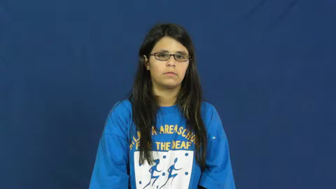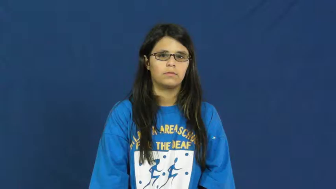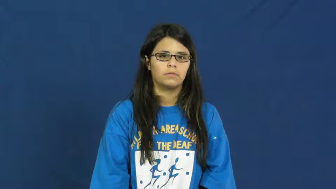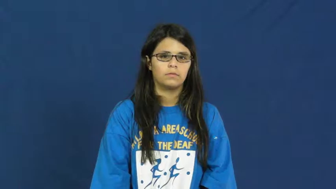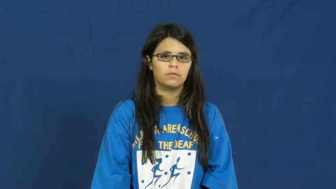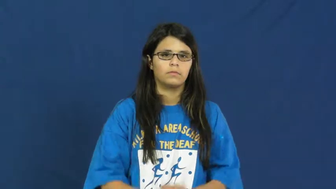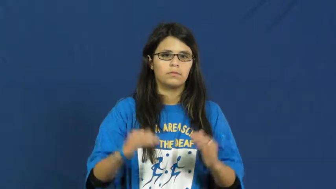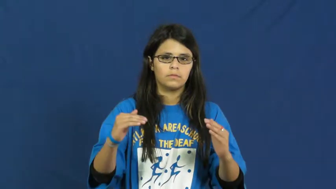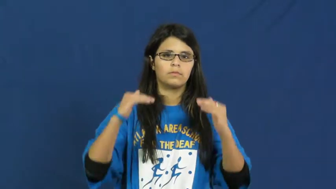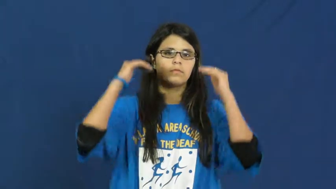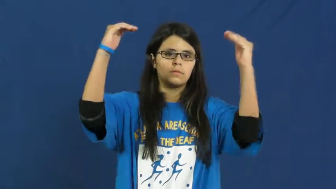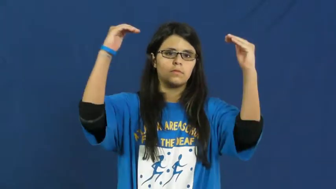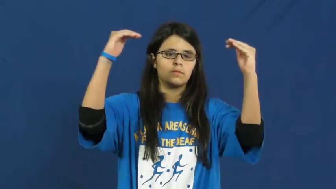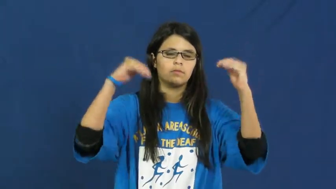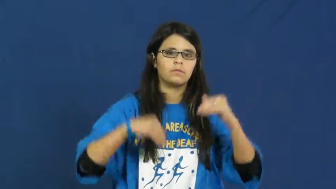elevate